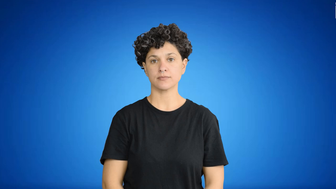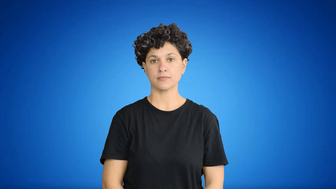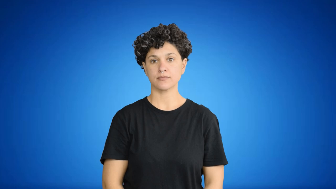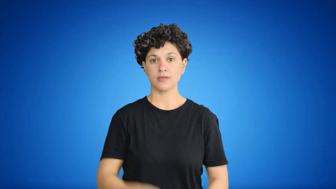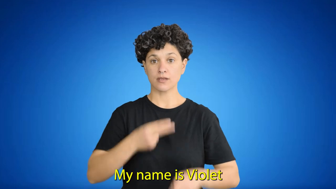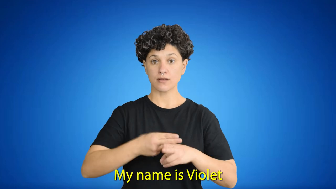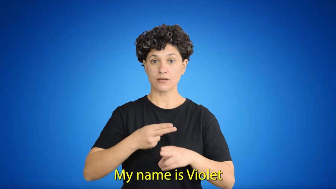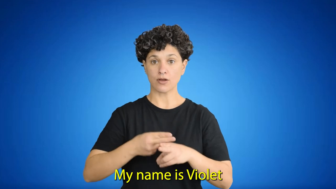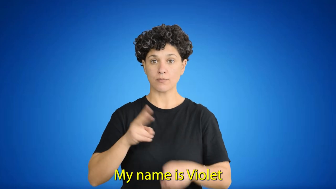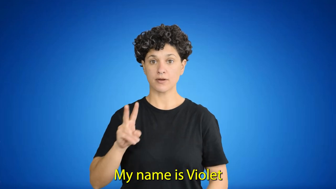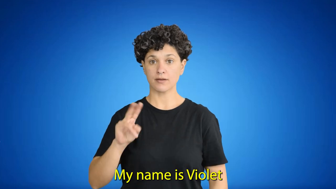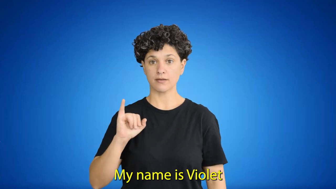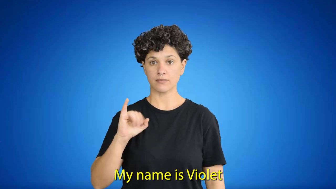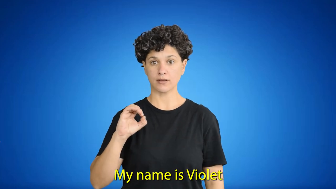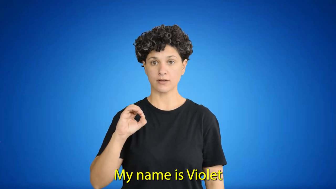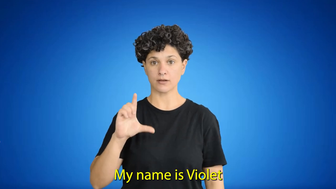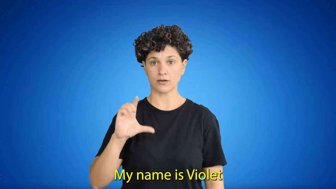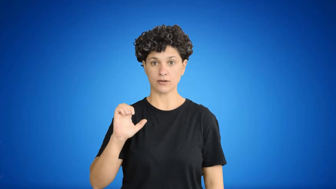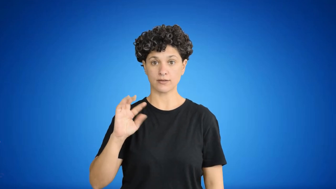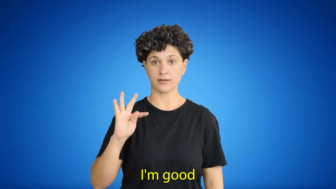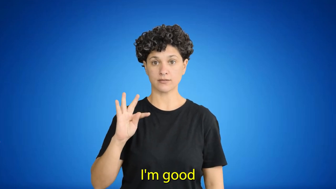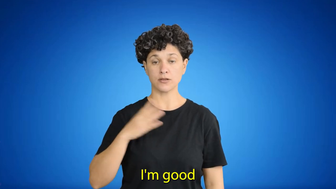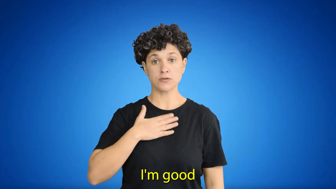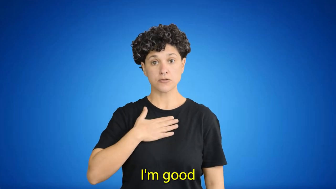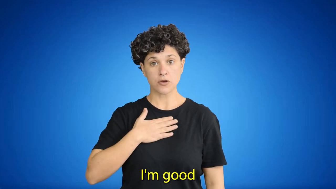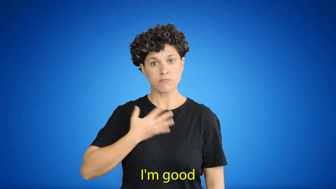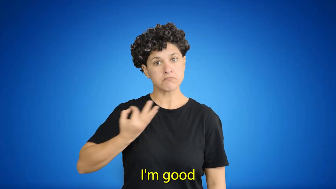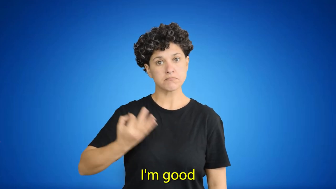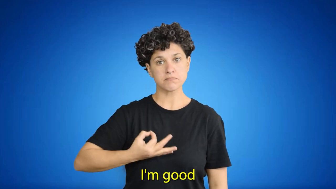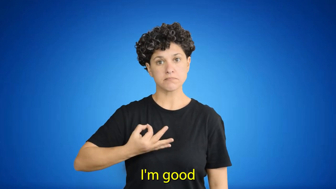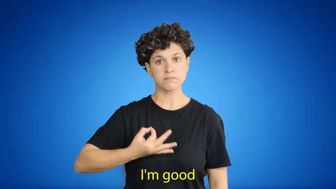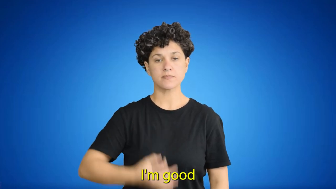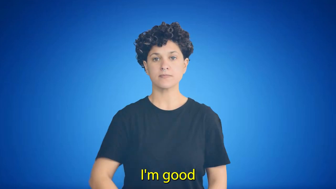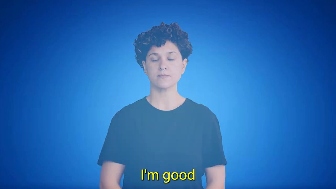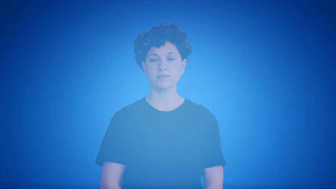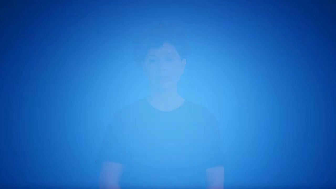Good